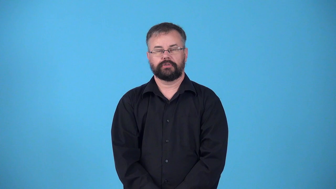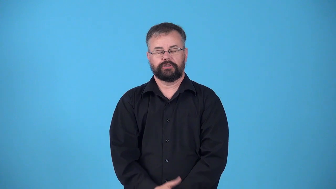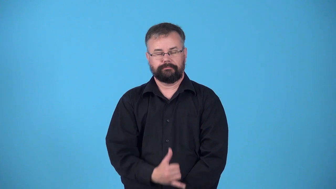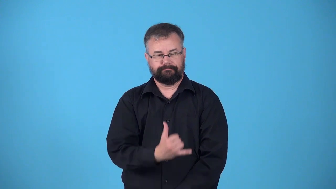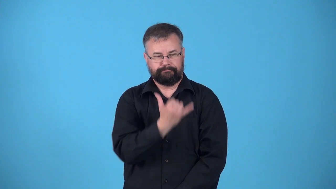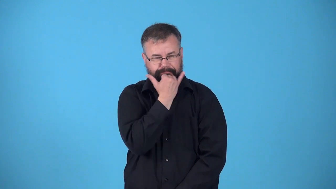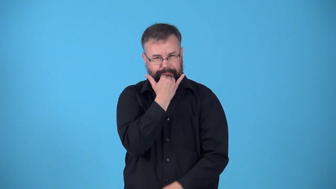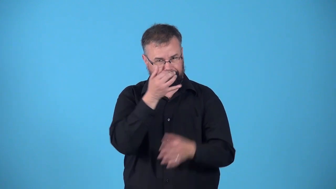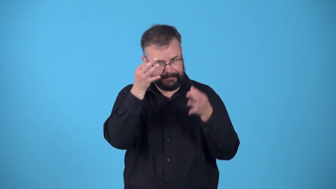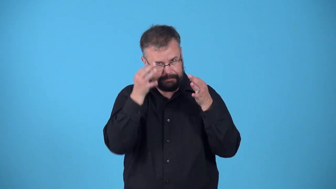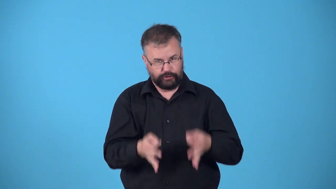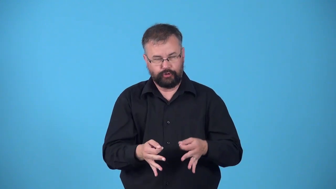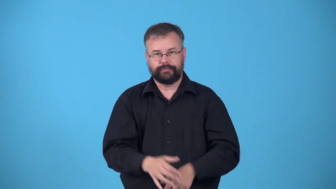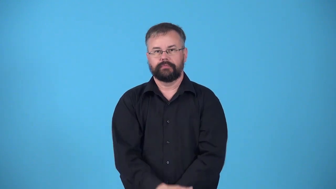misplay